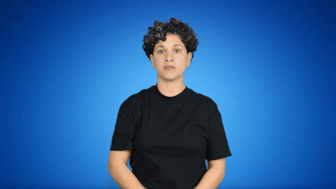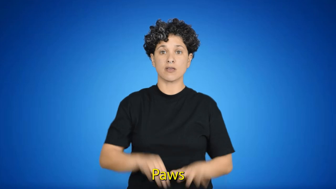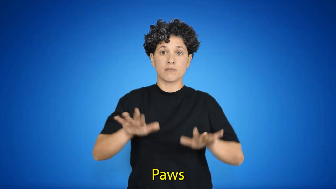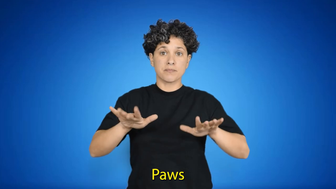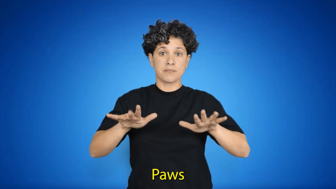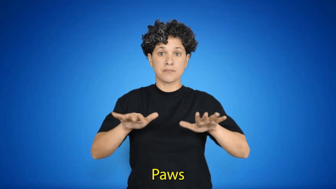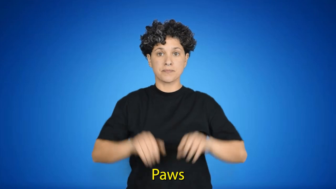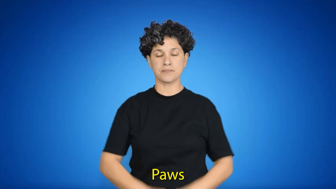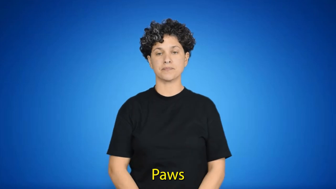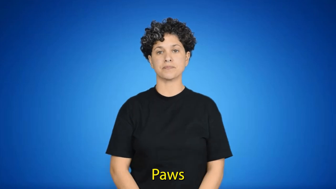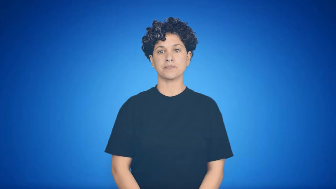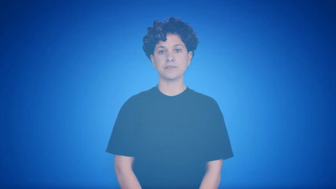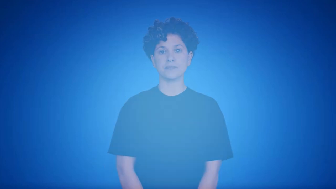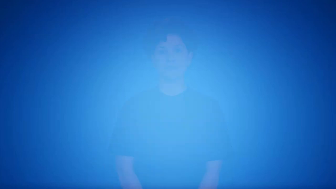Paws